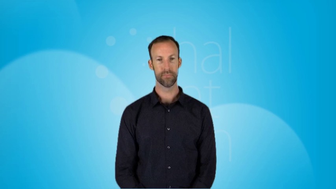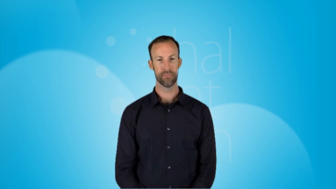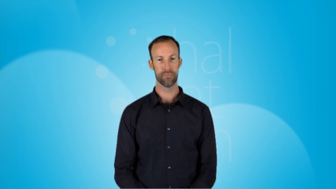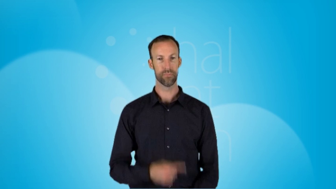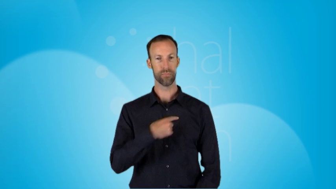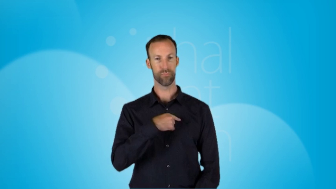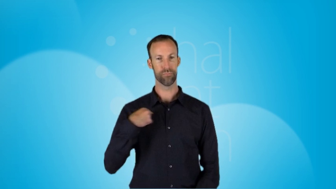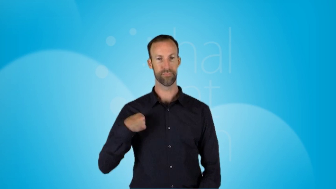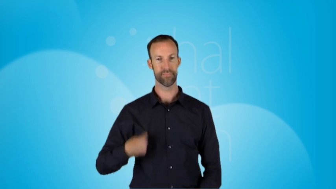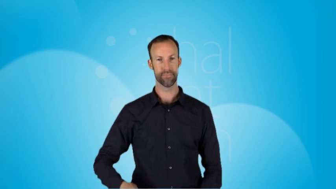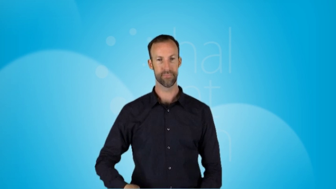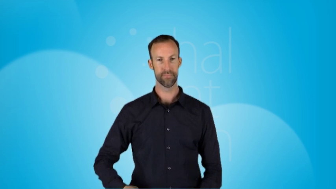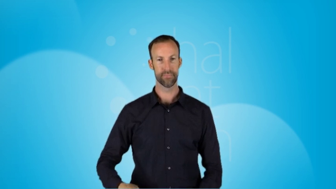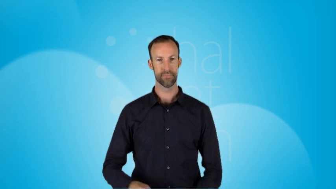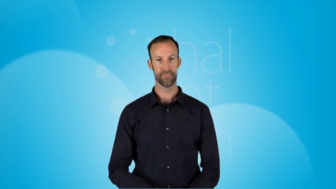china